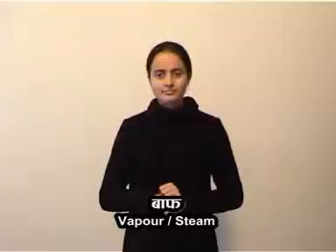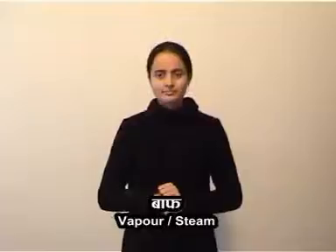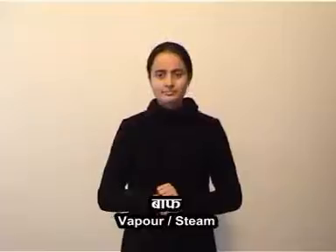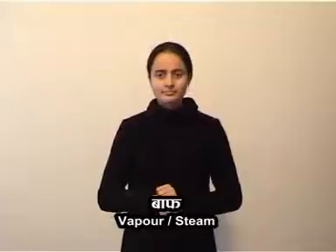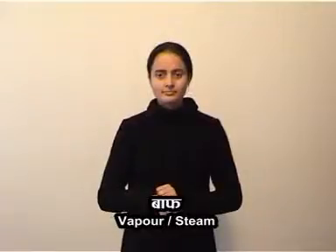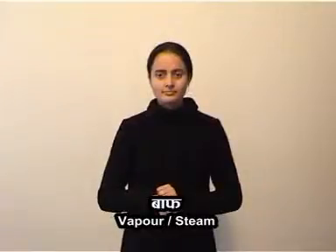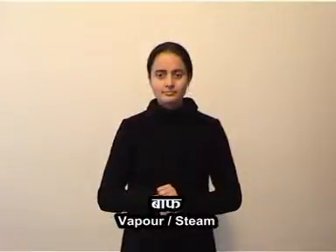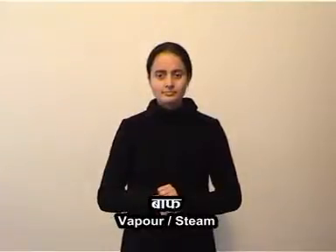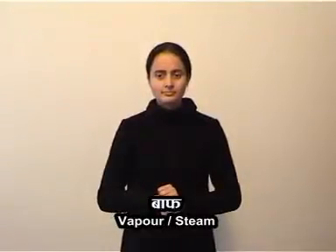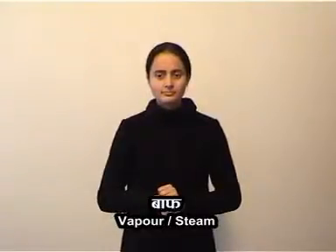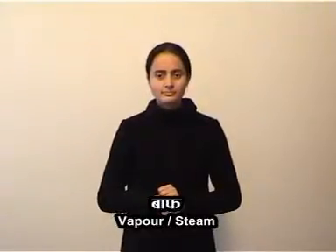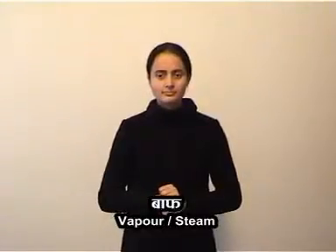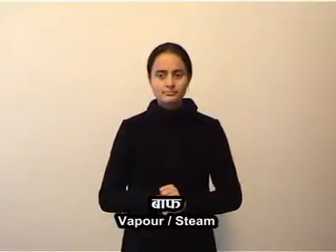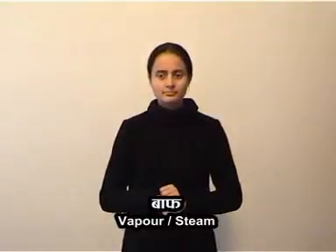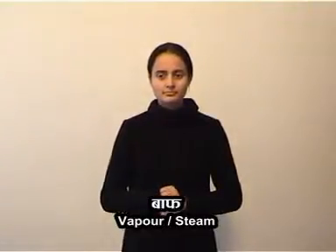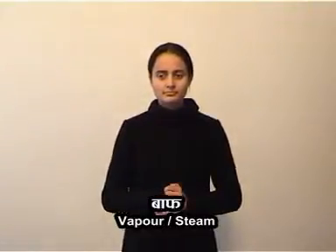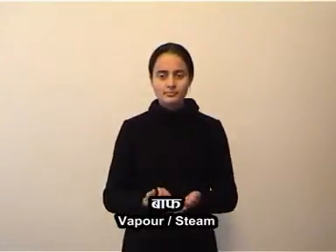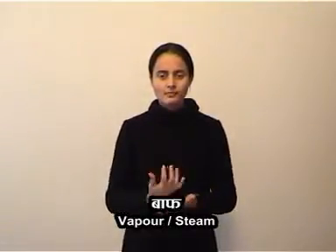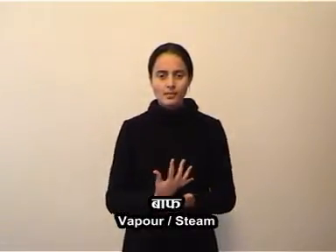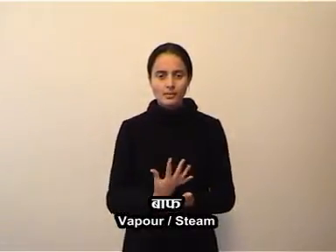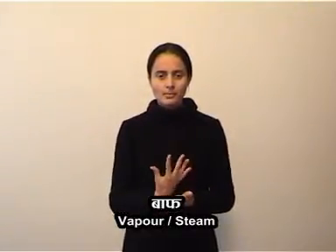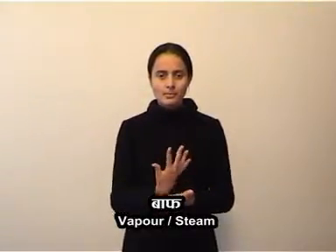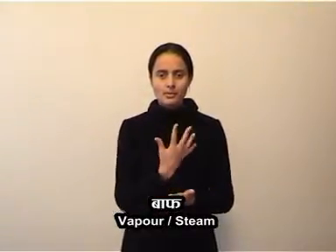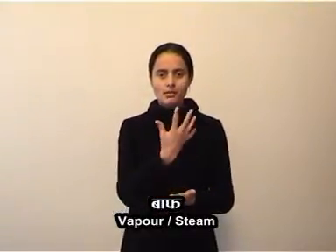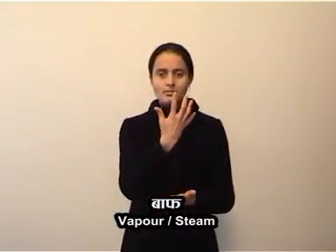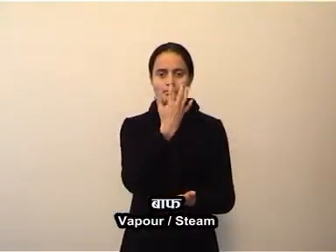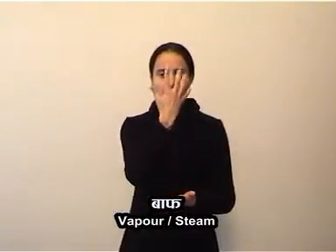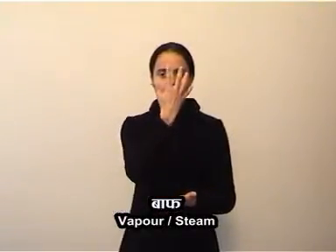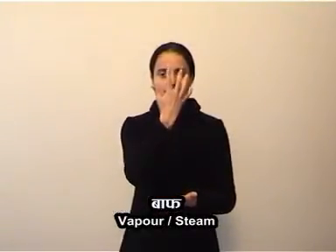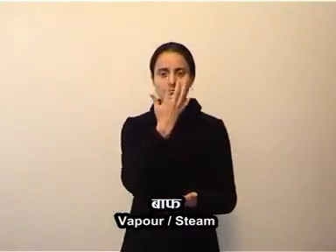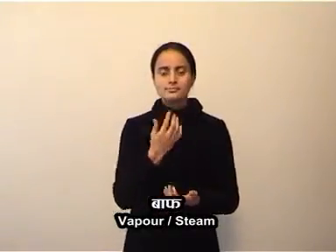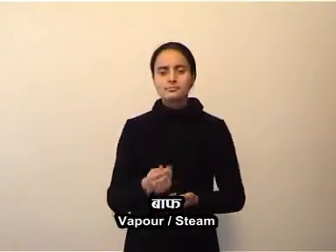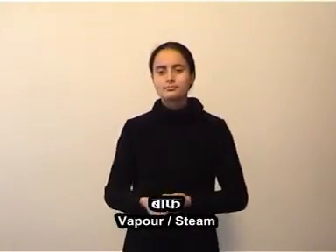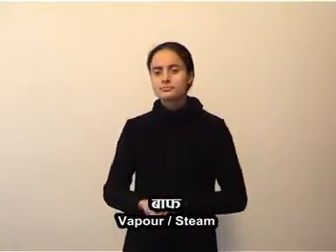vapoursteam